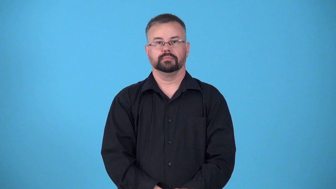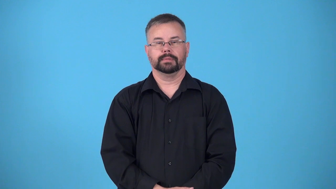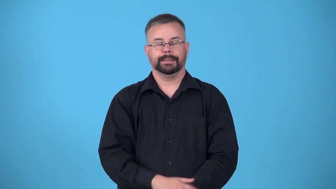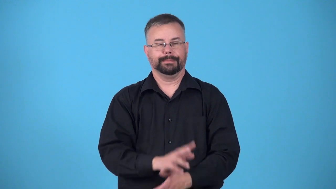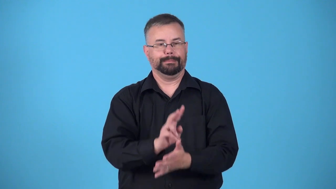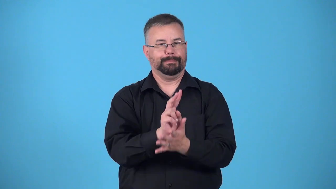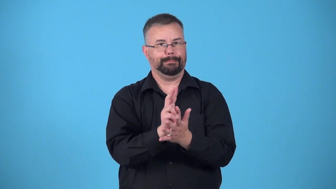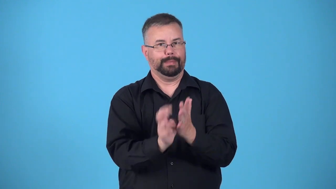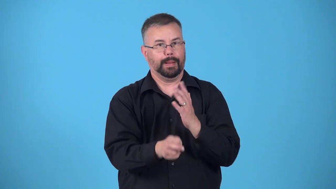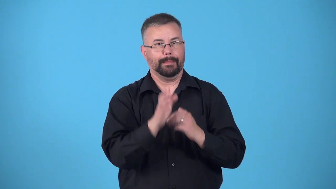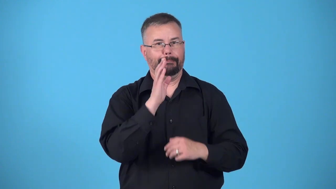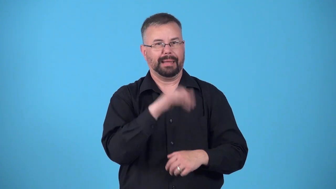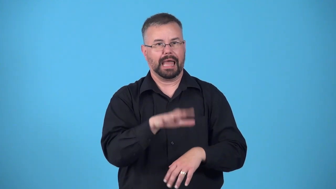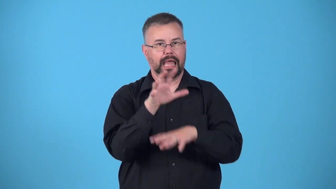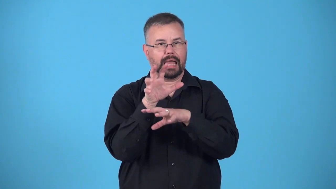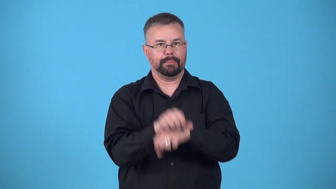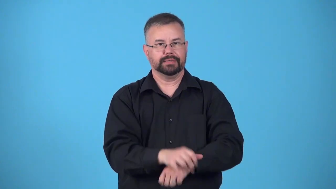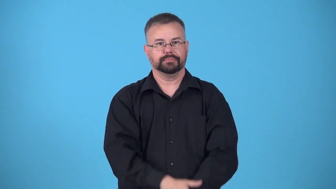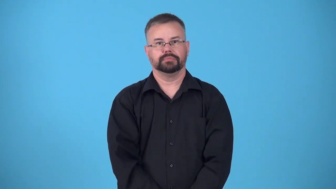slip into habit